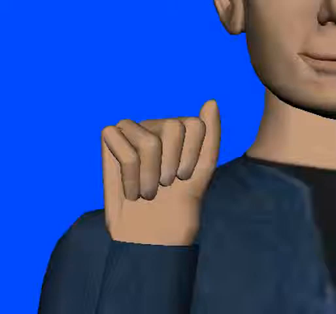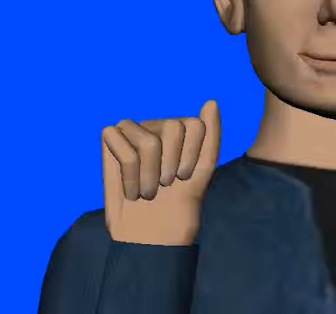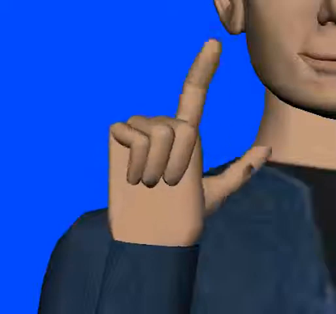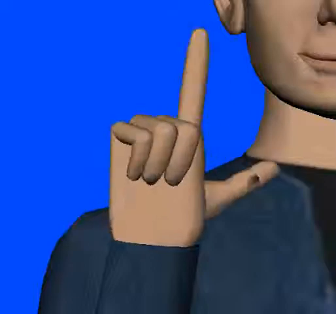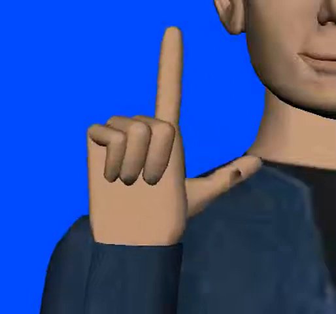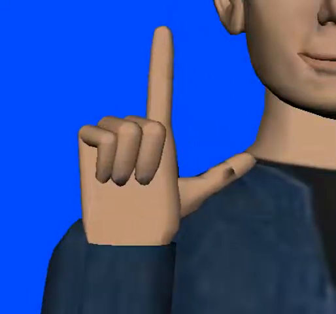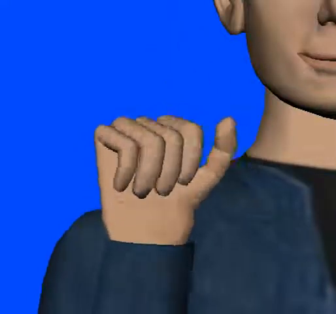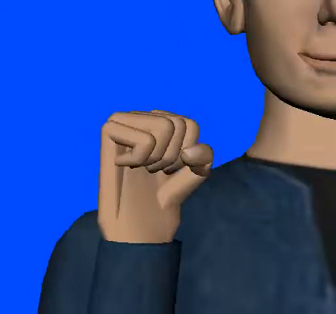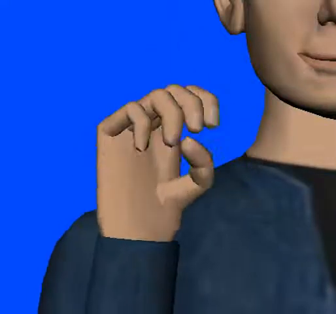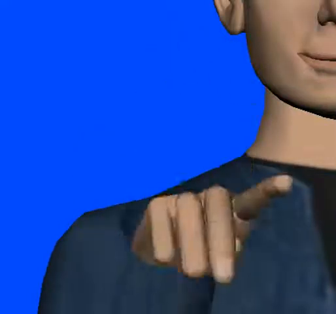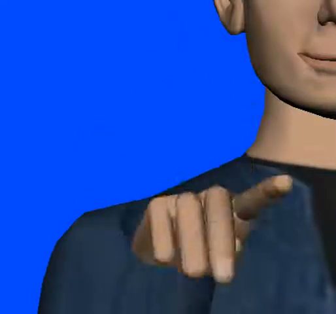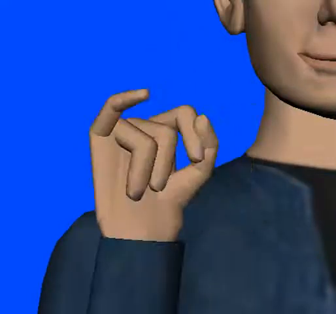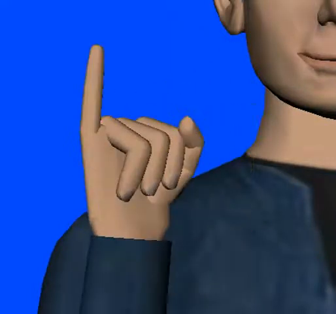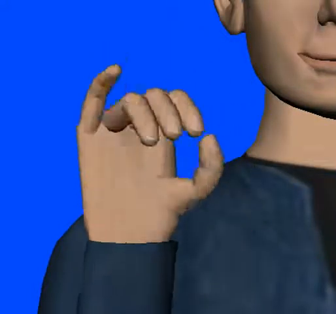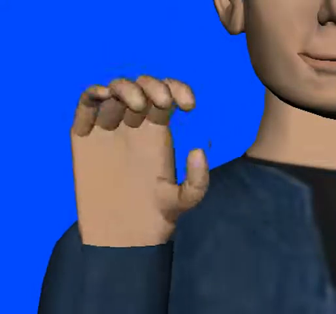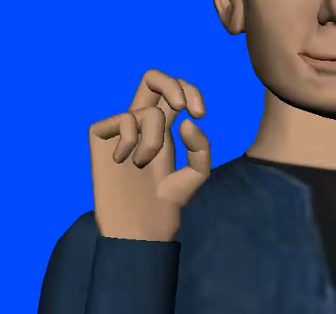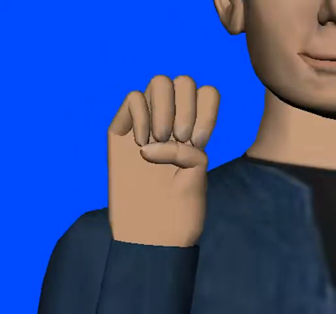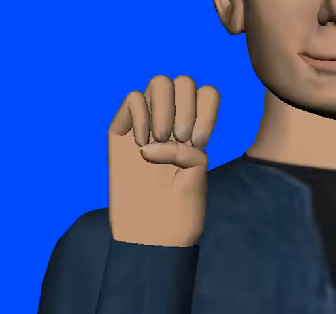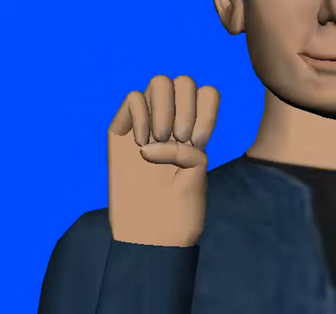allspice